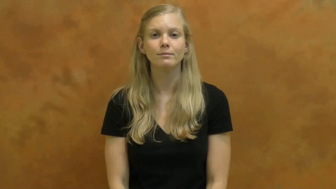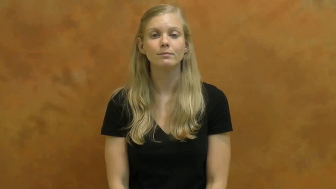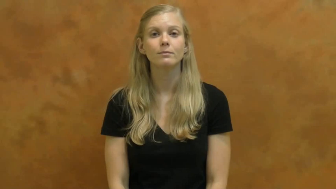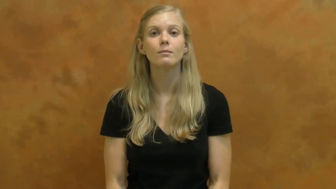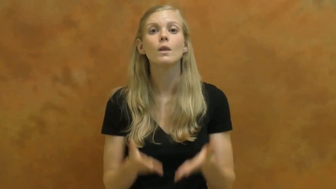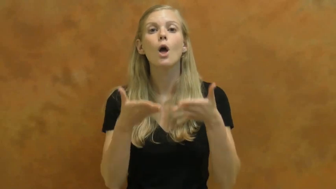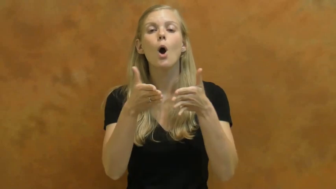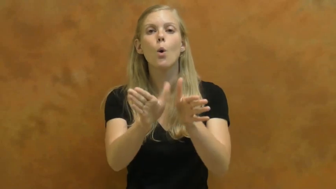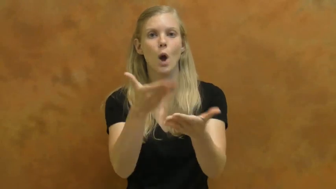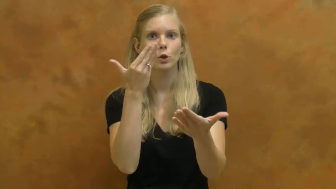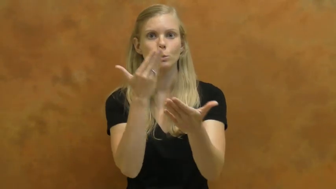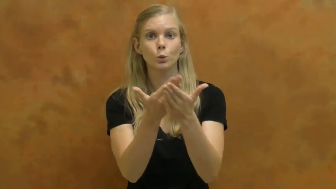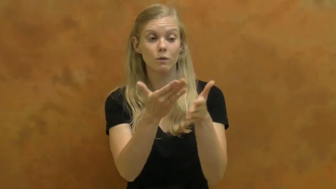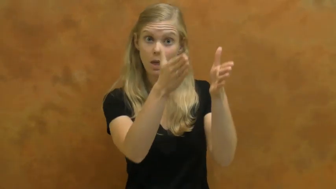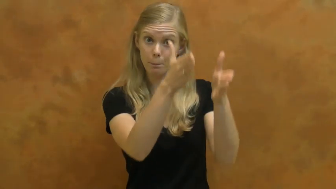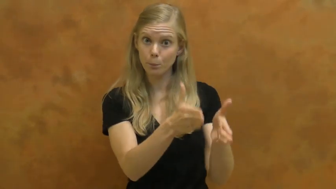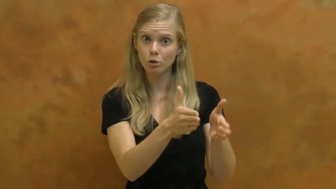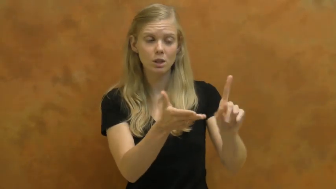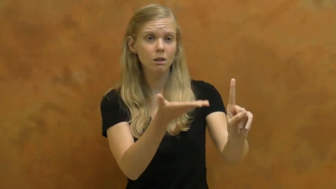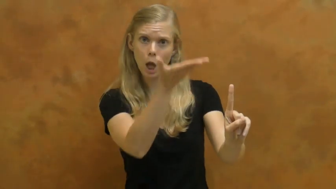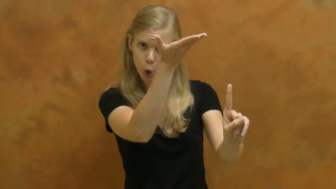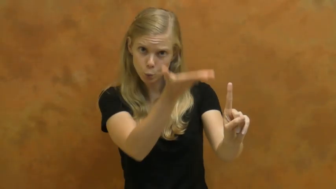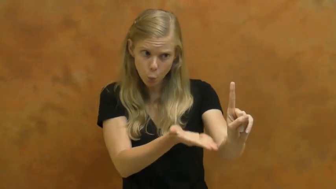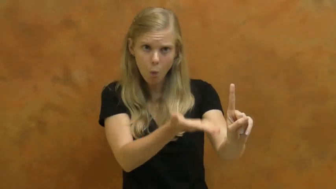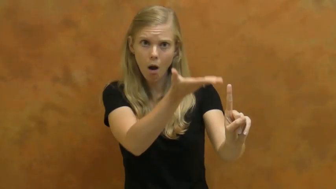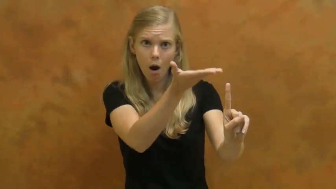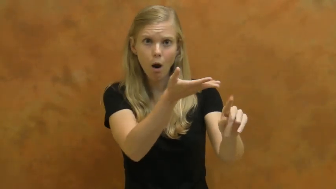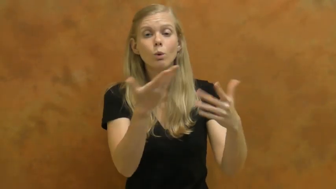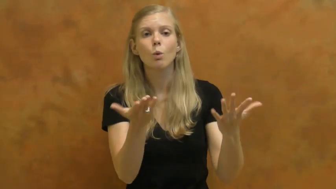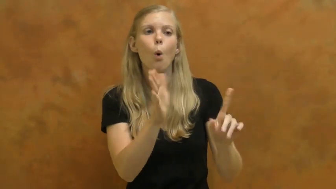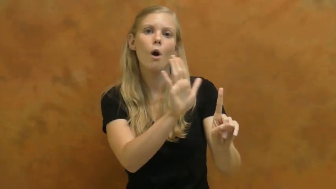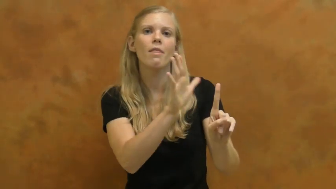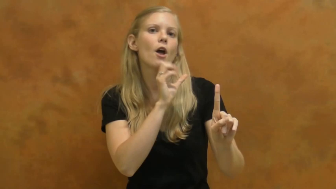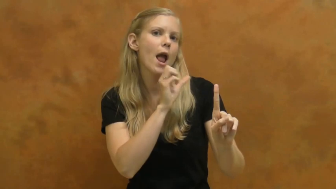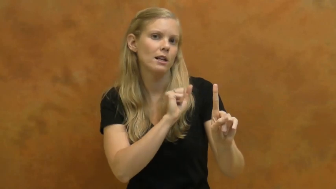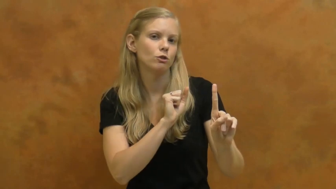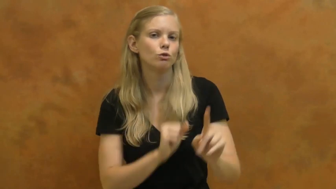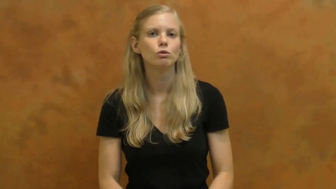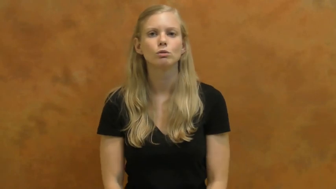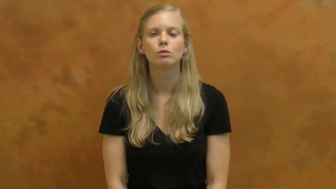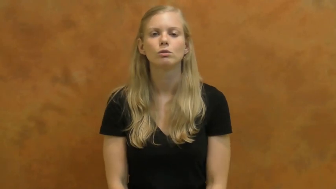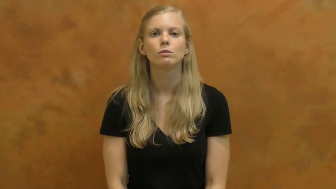identification